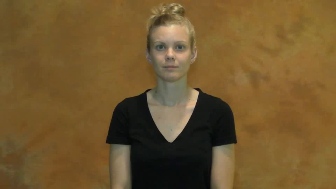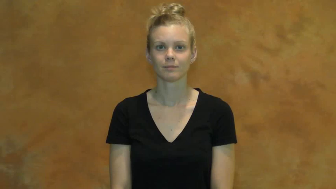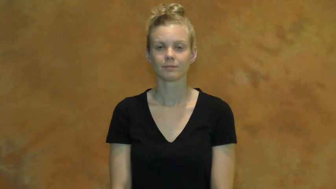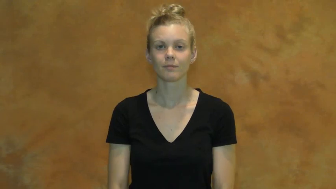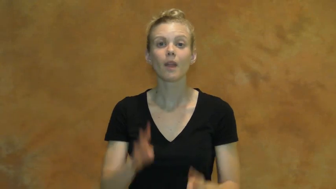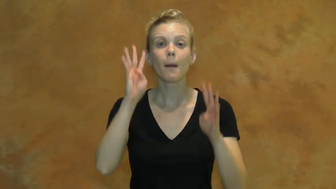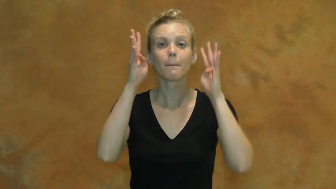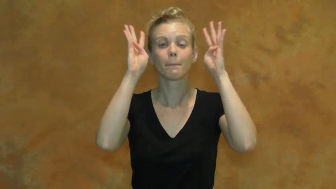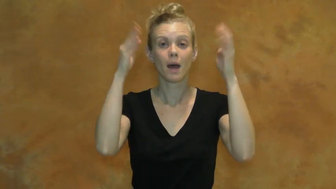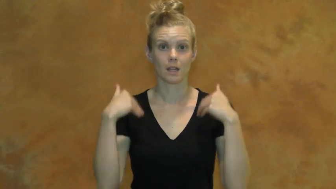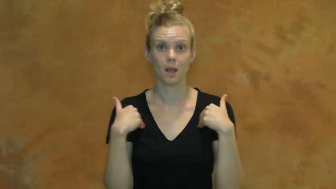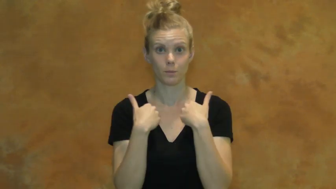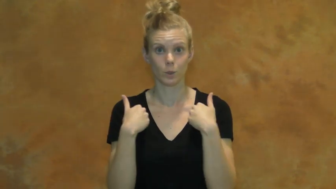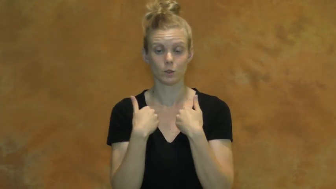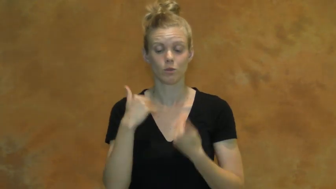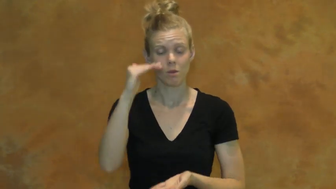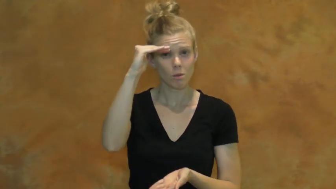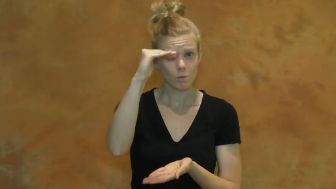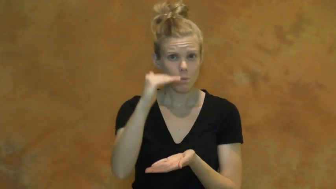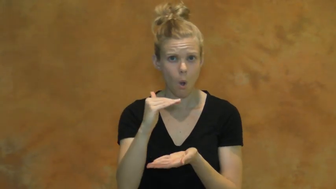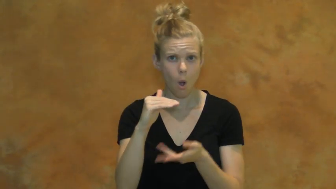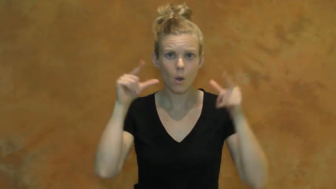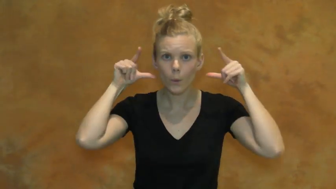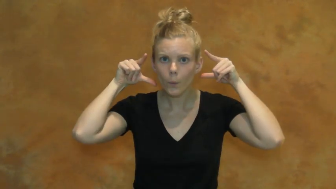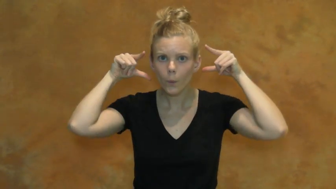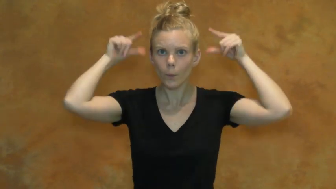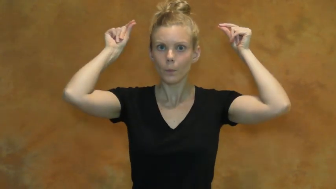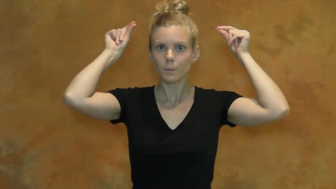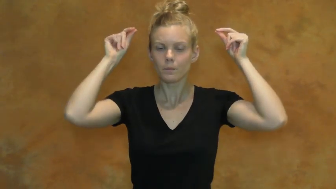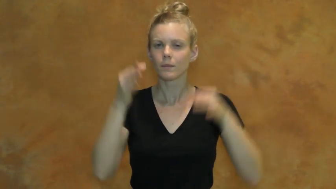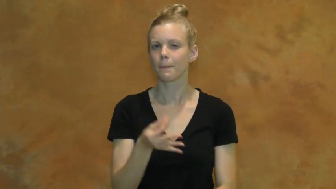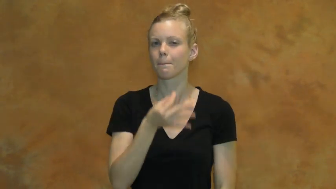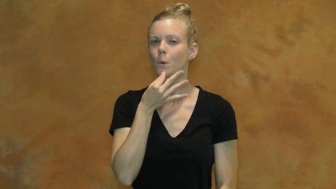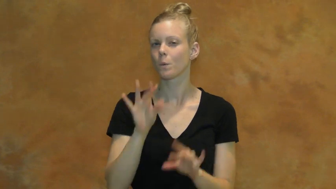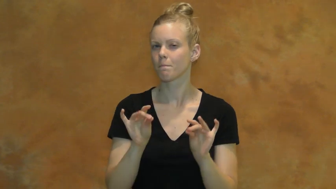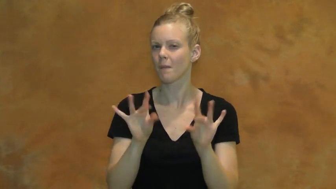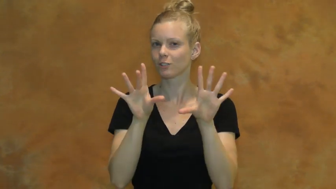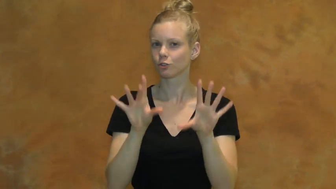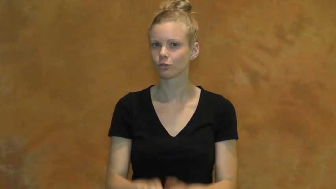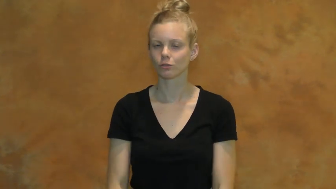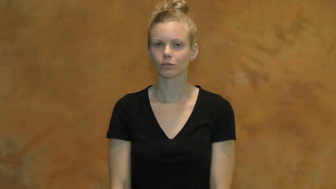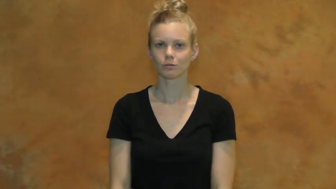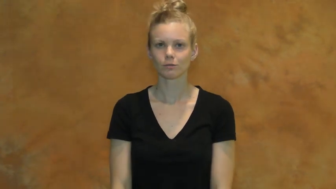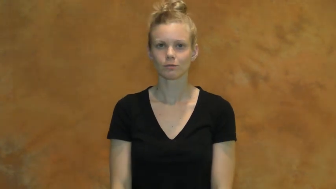pixie